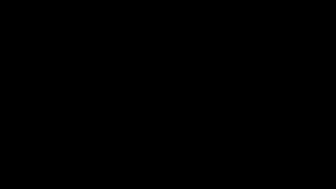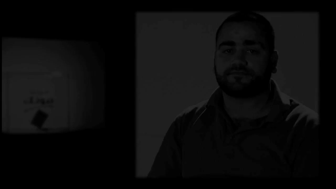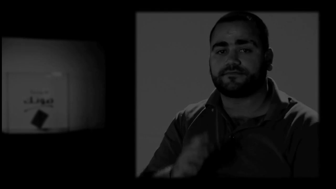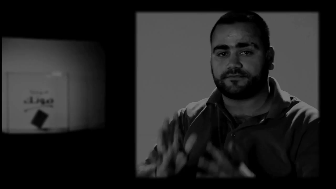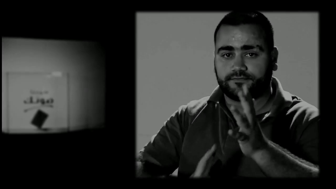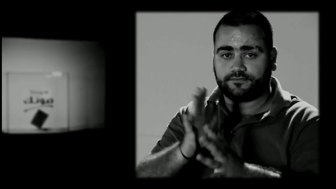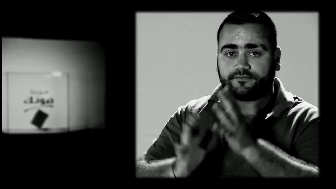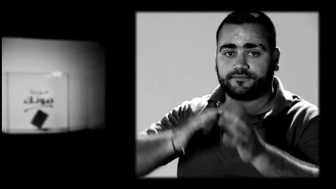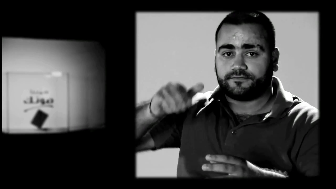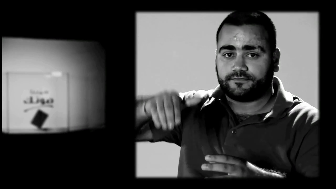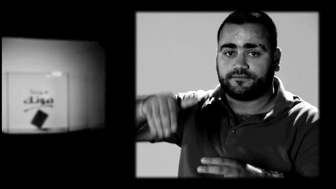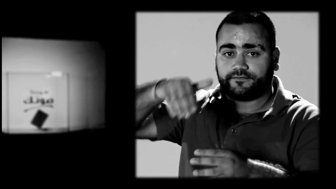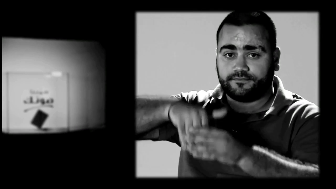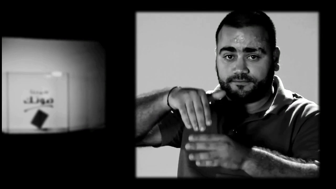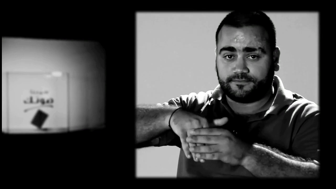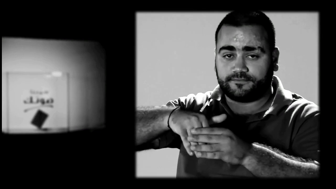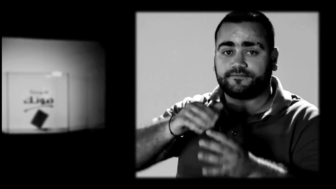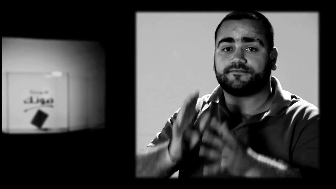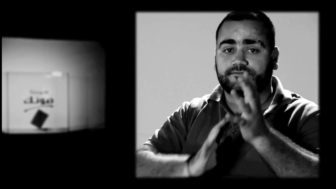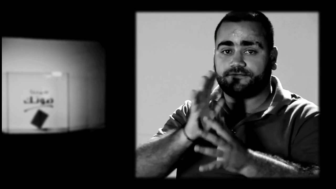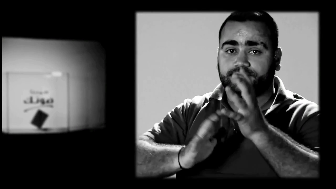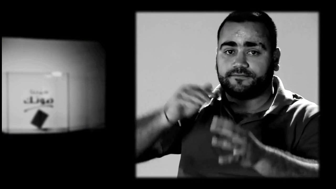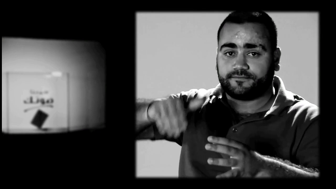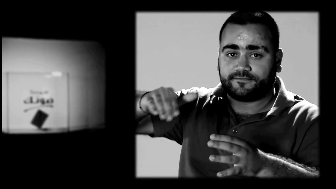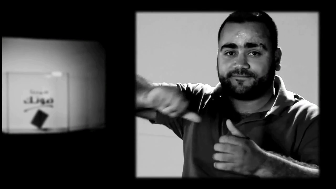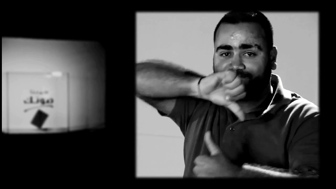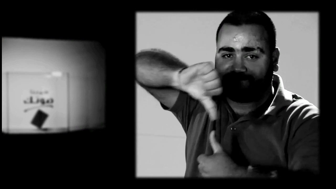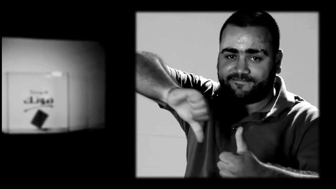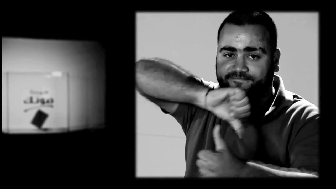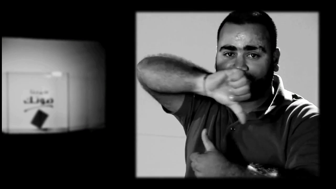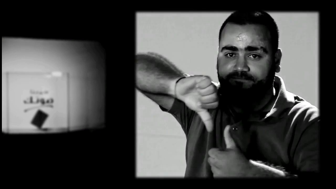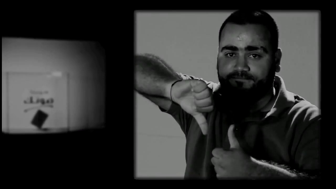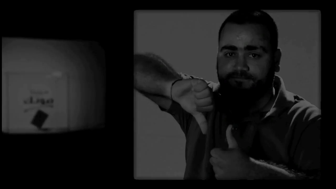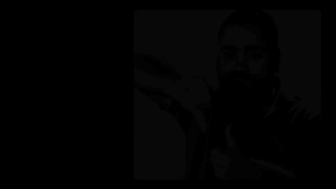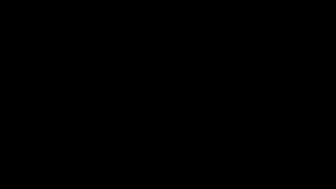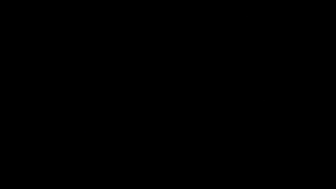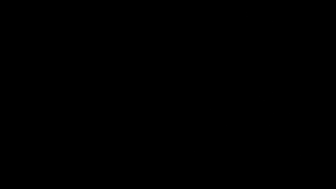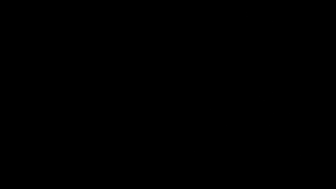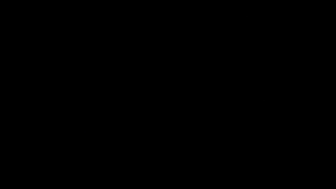Election - participate in change